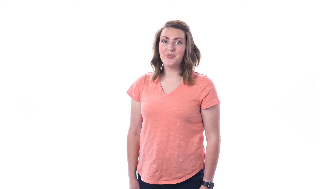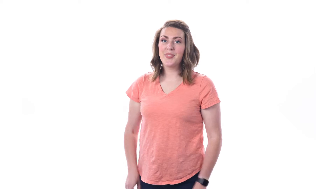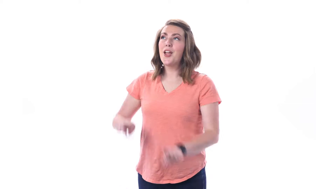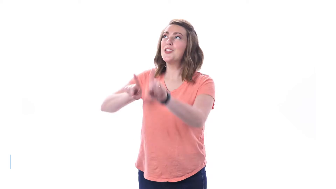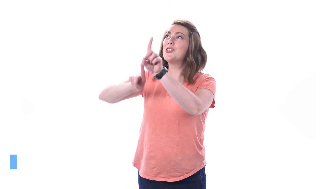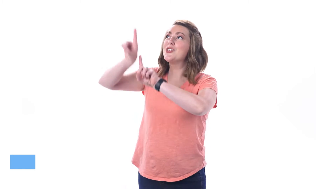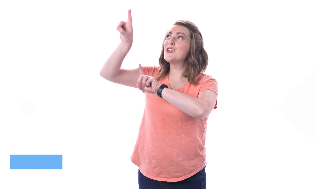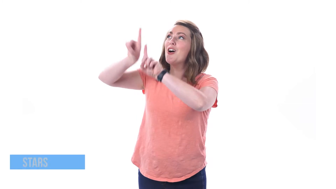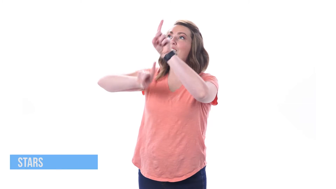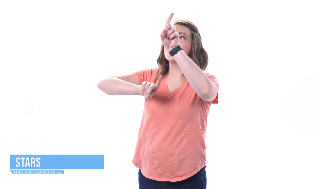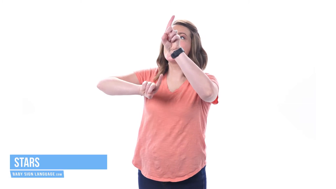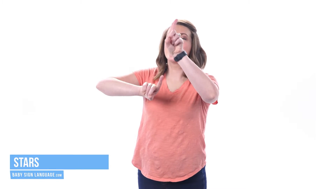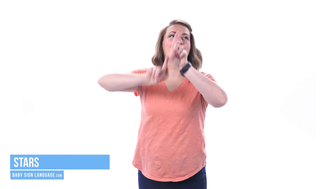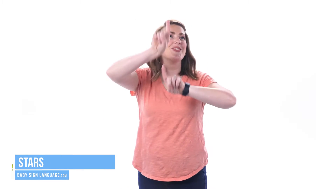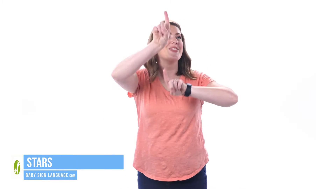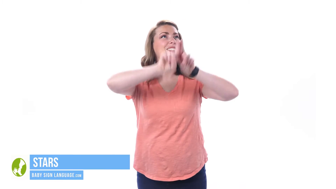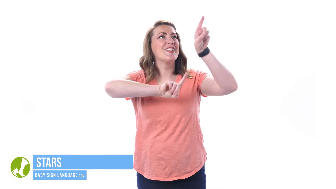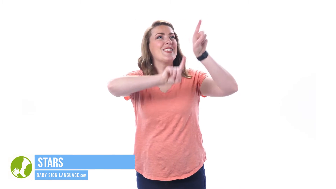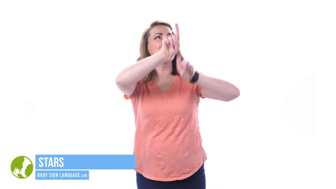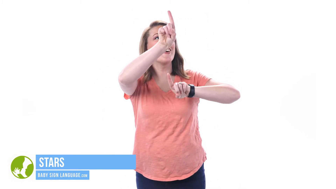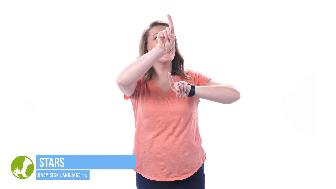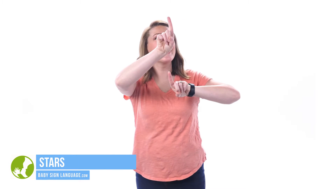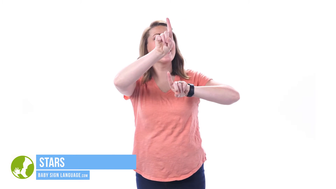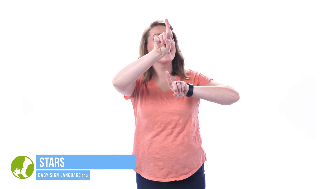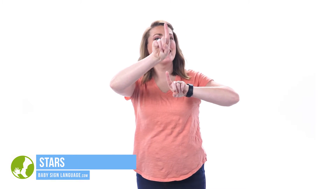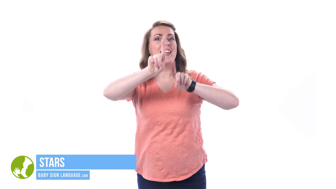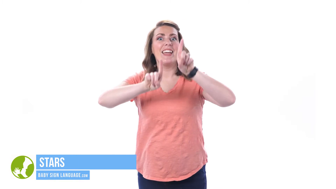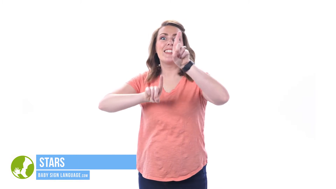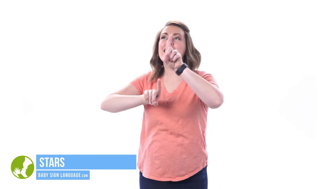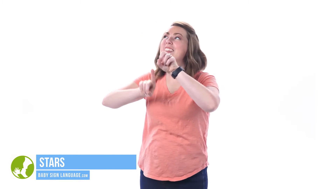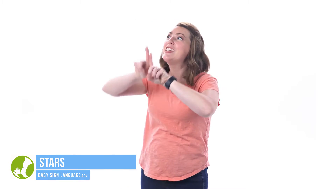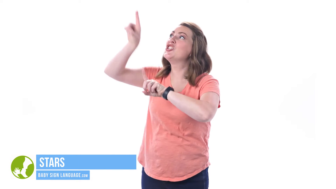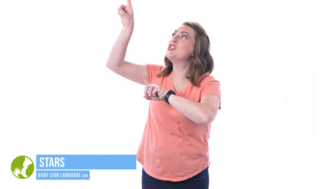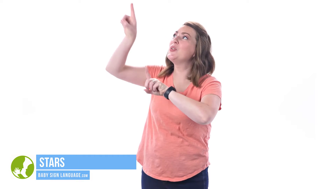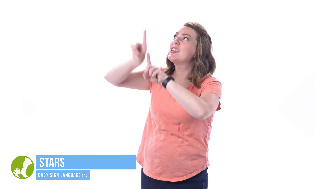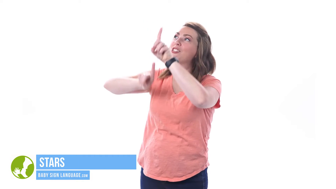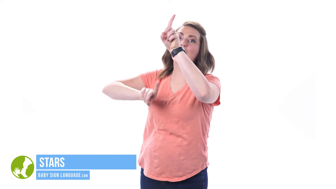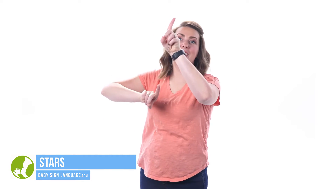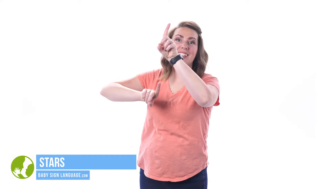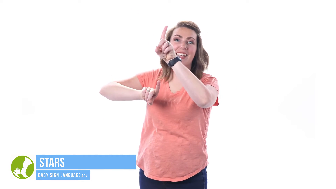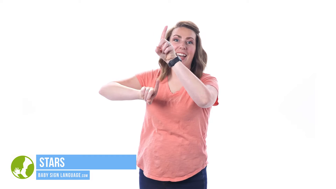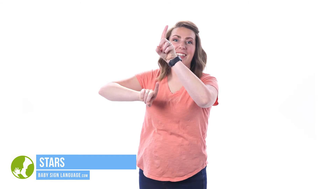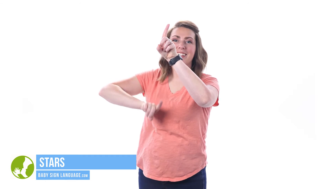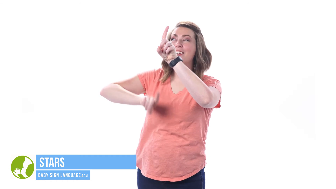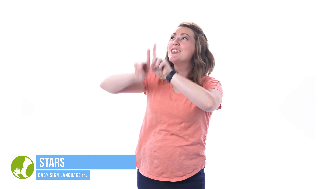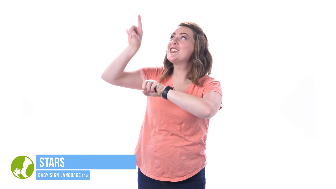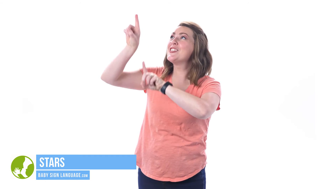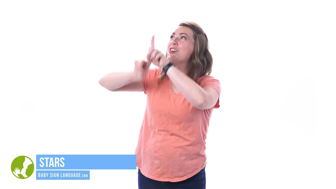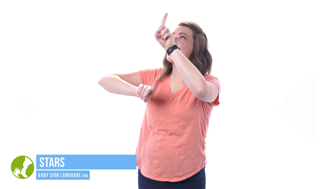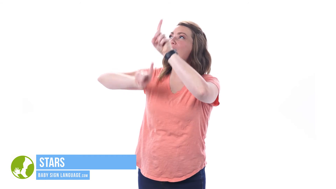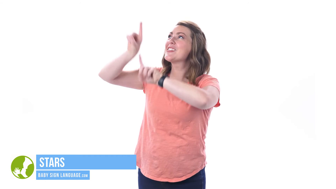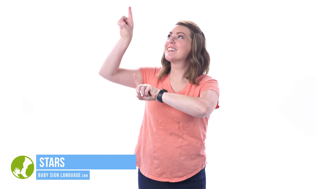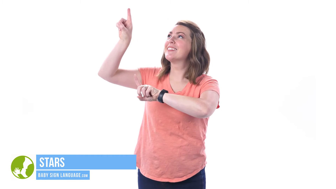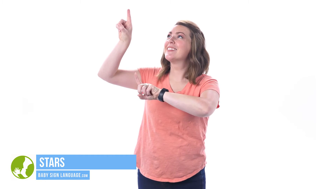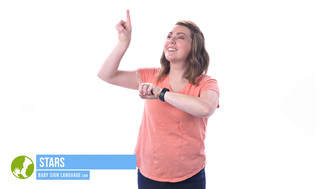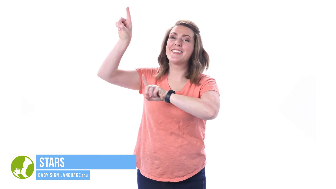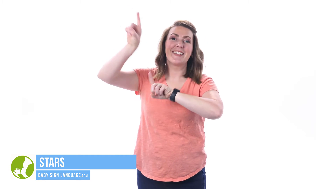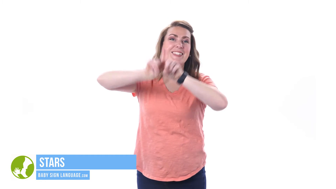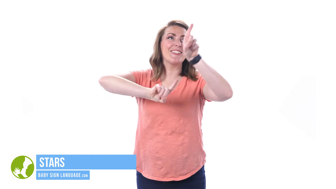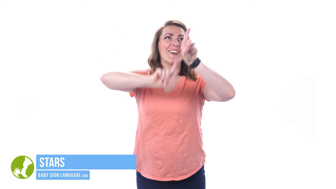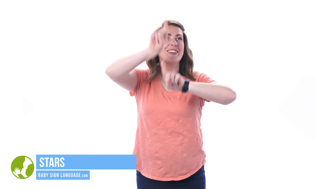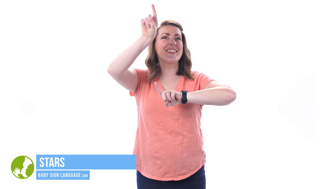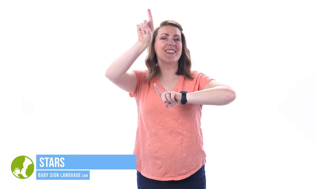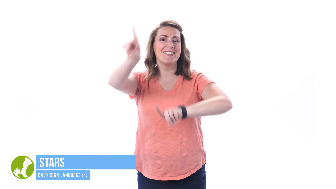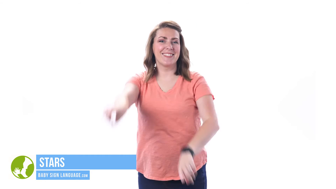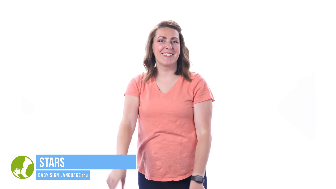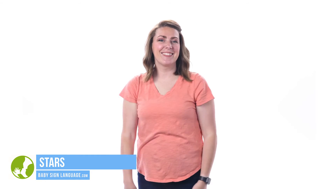Stars